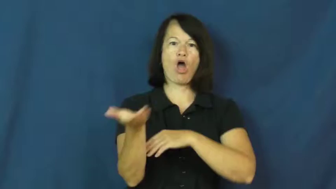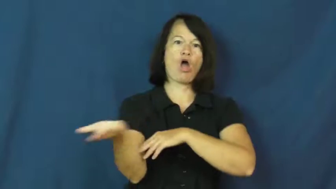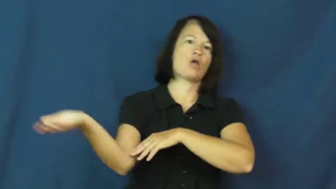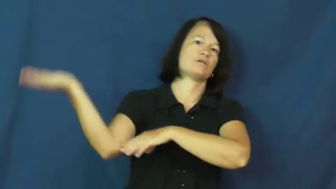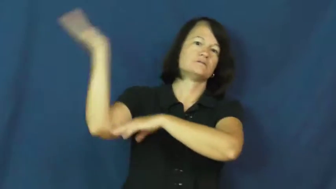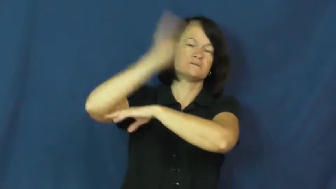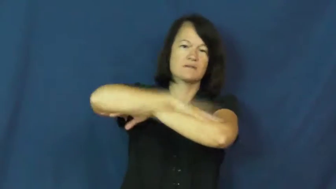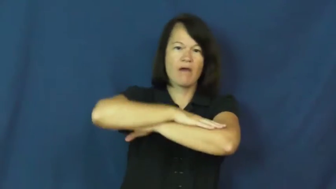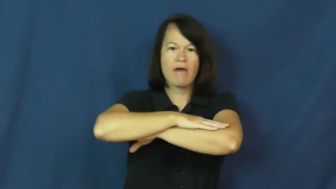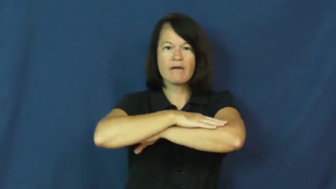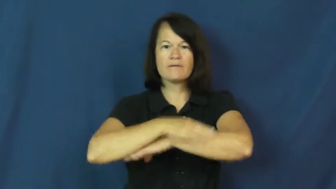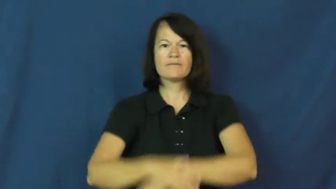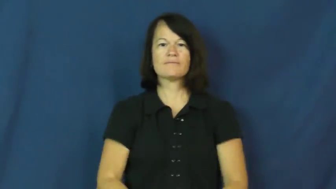all day,daylong